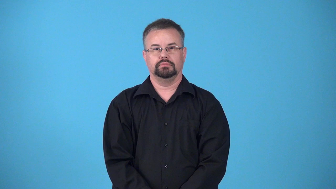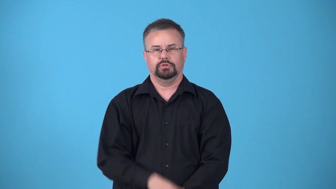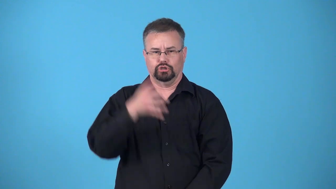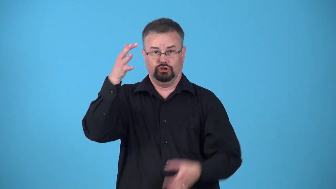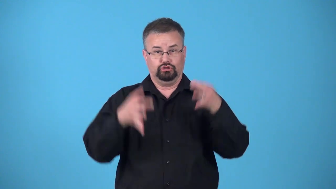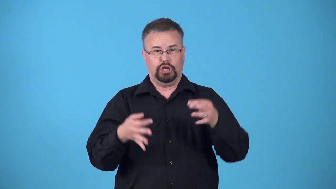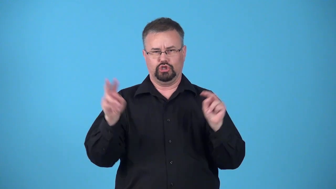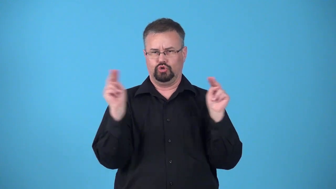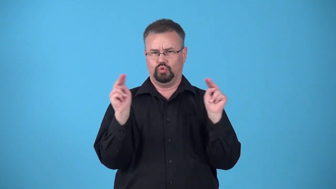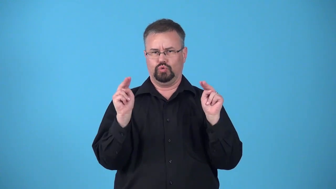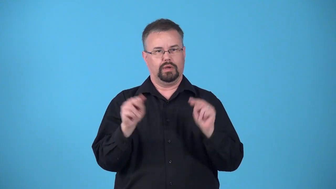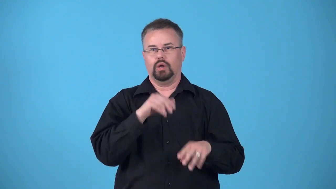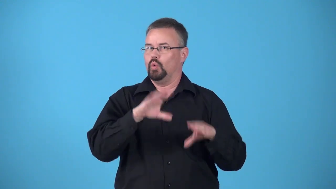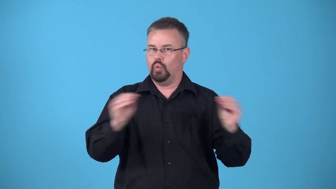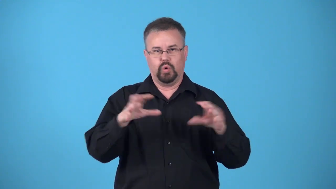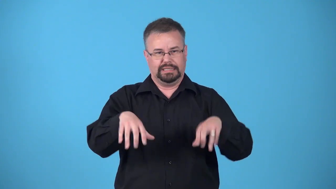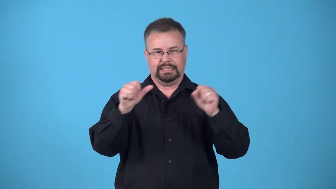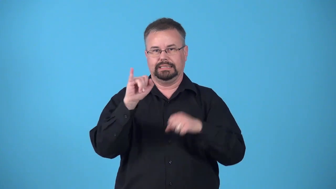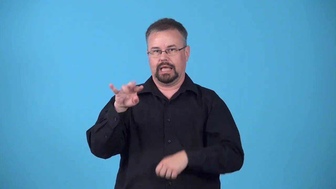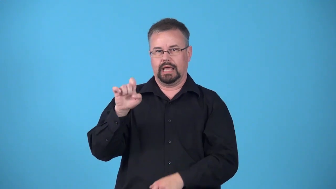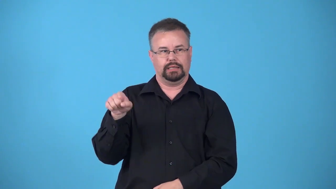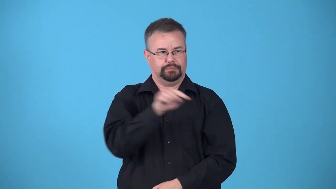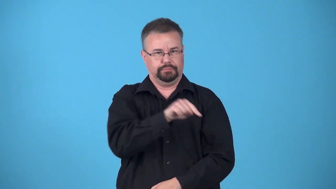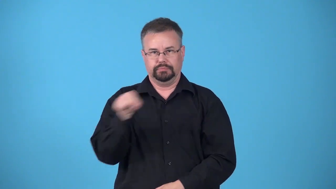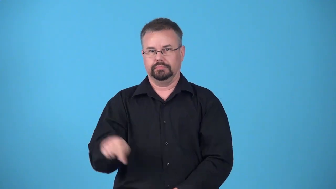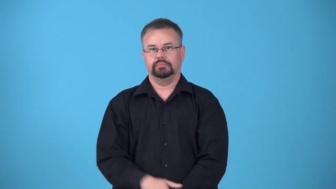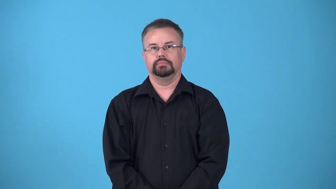justice is blind